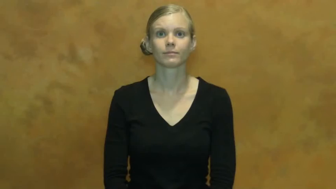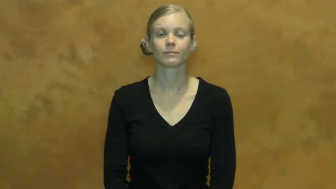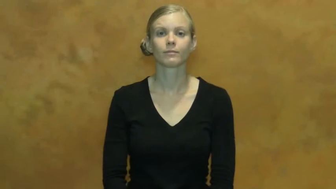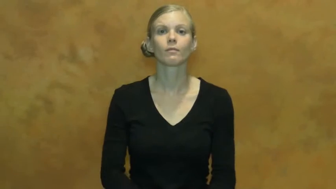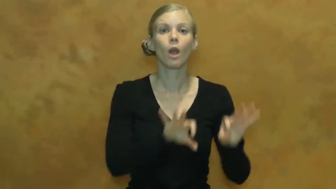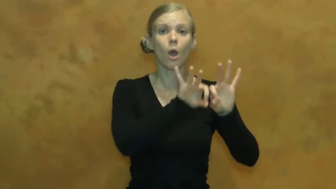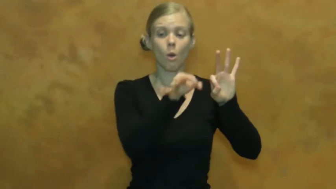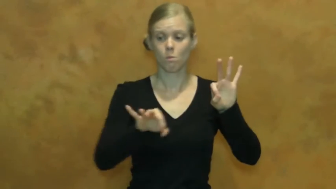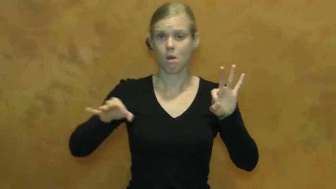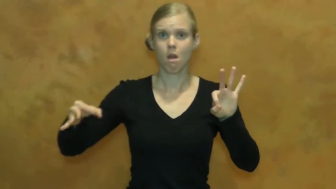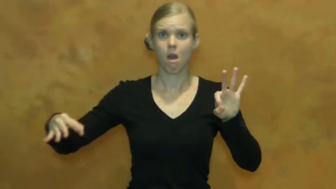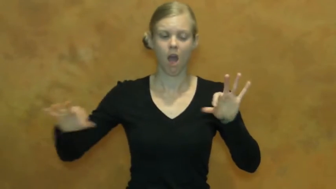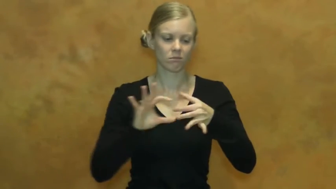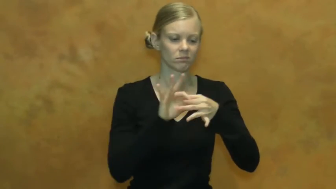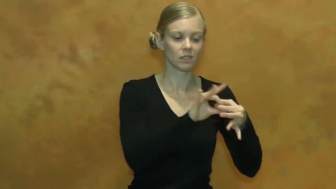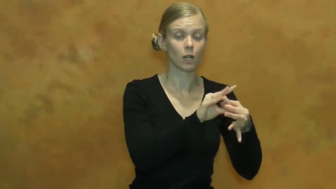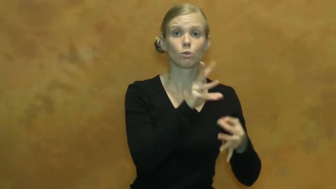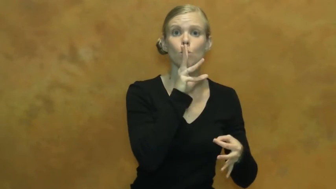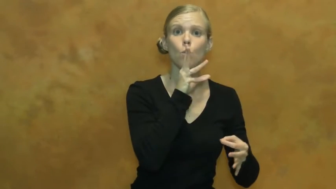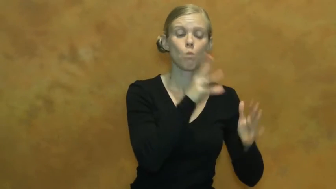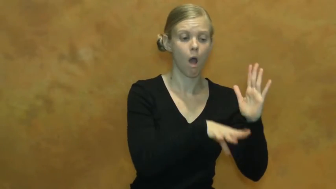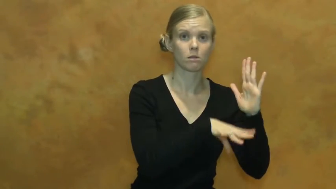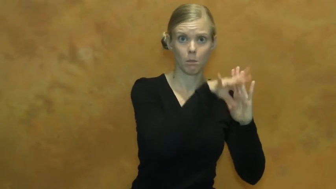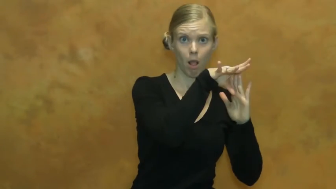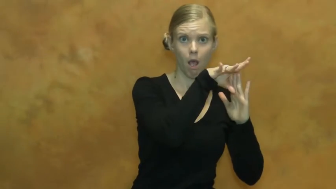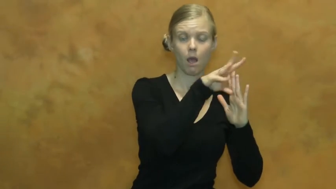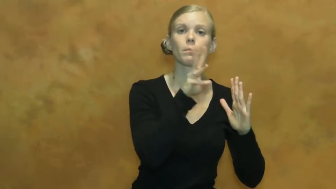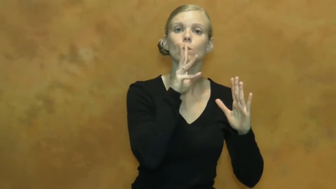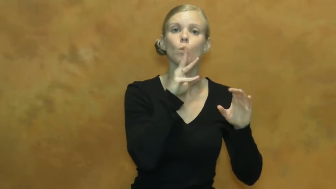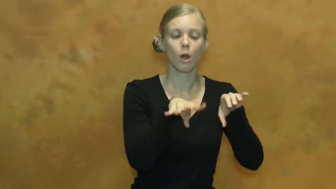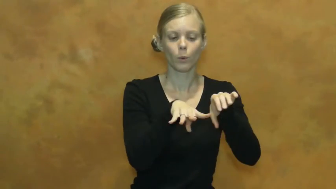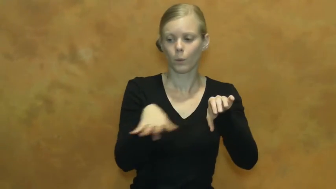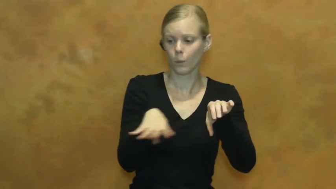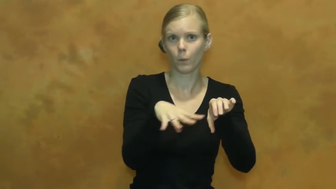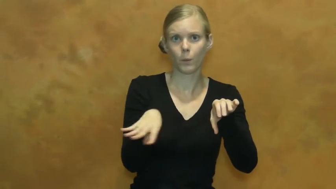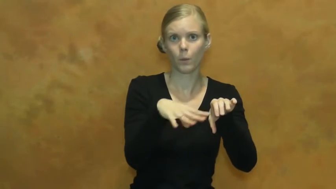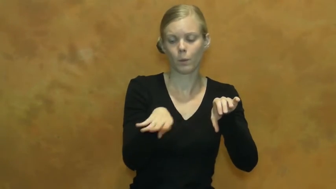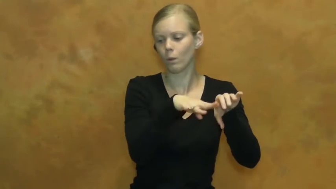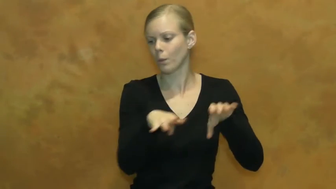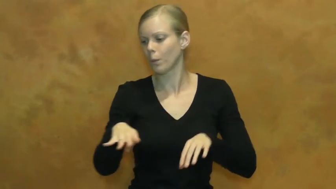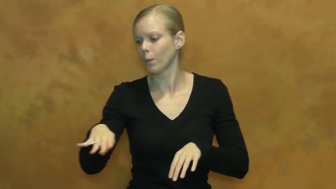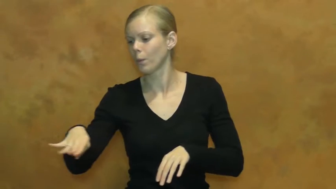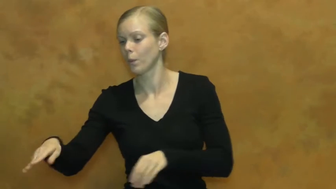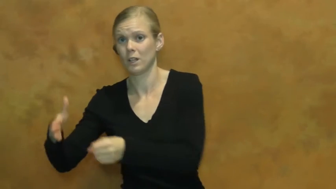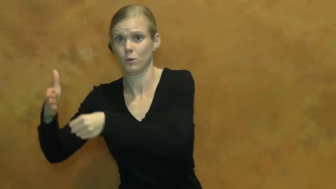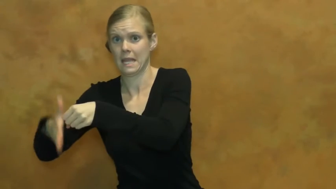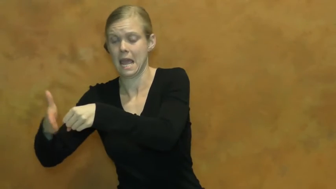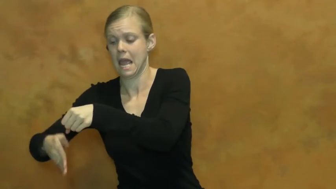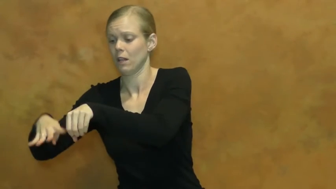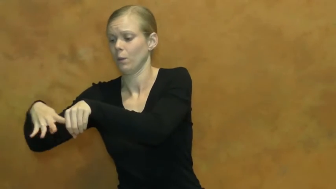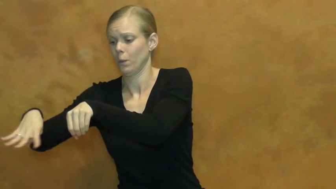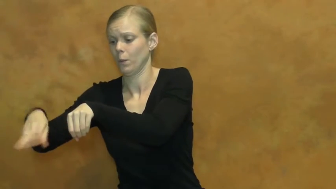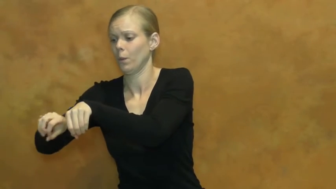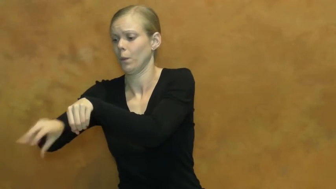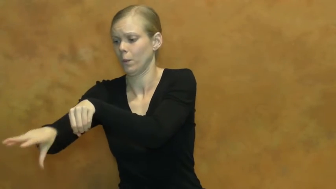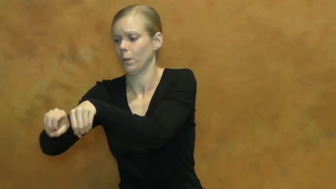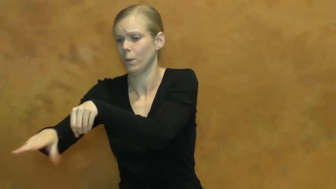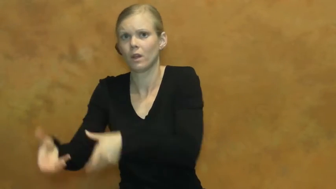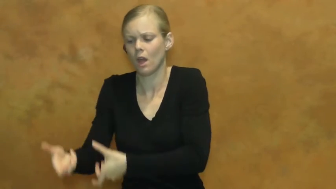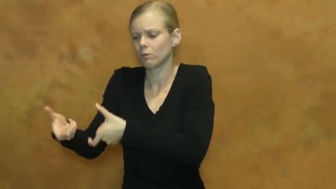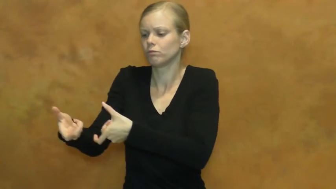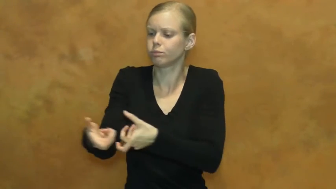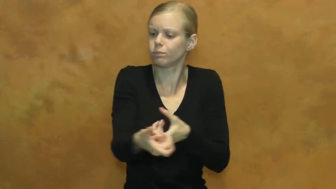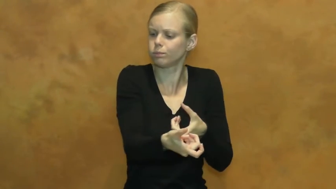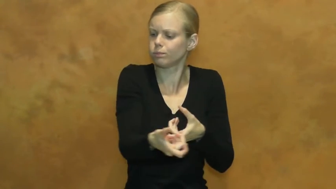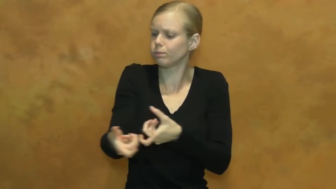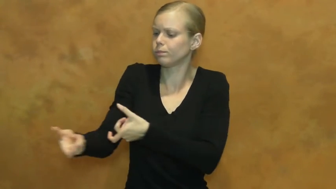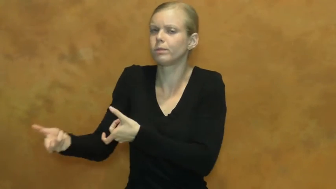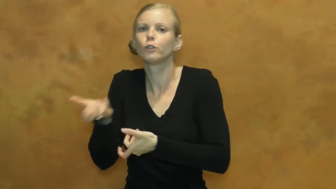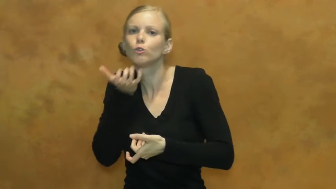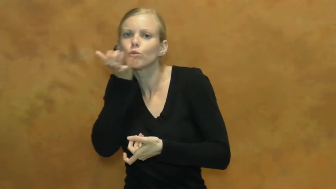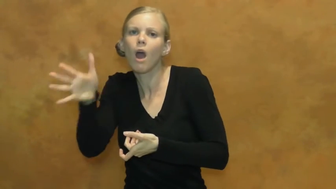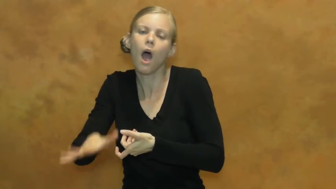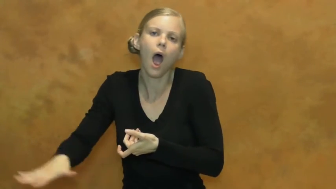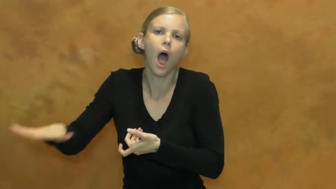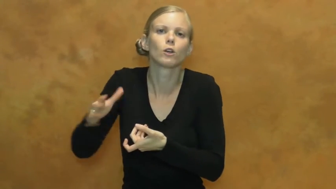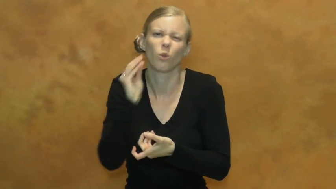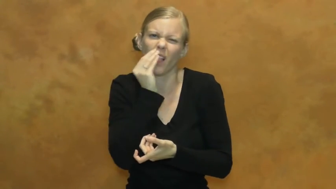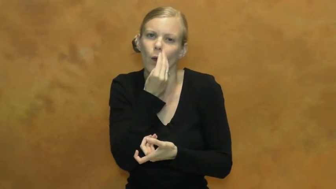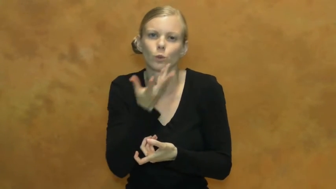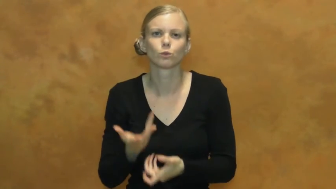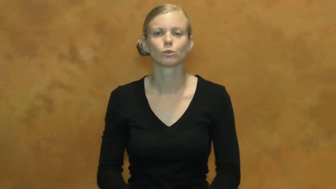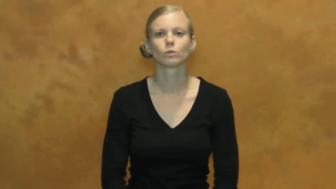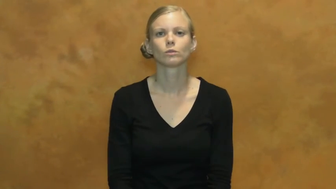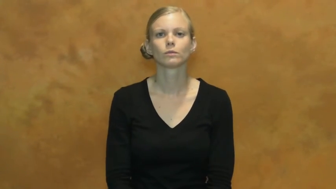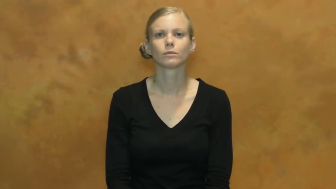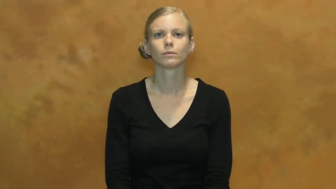garden hose